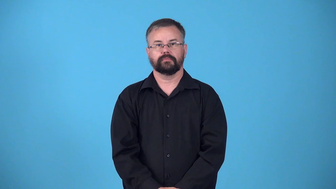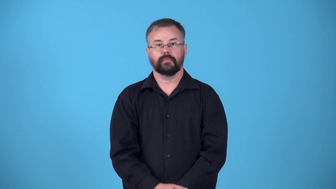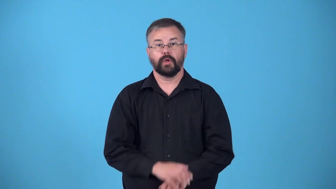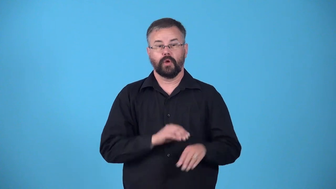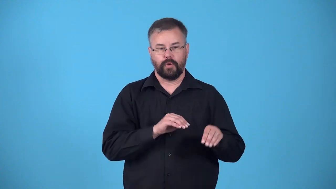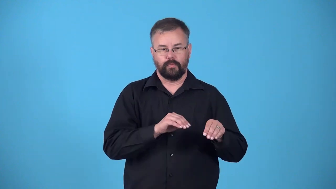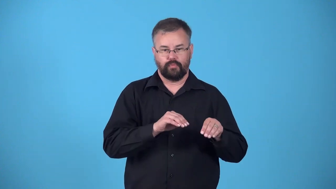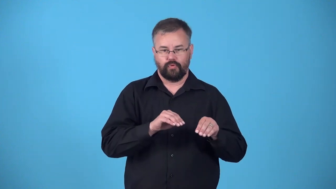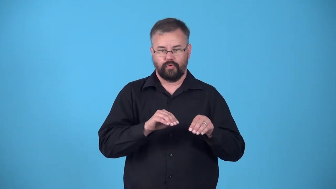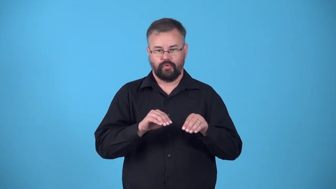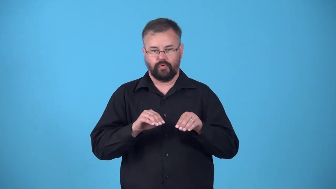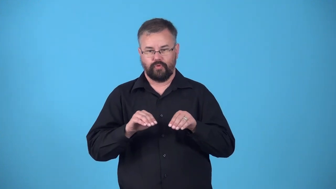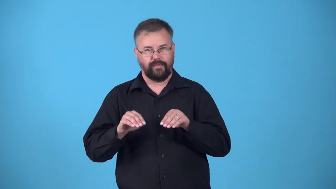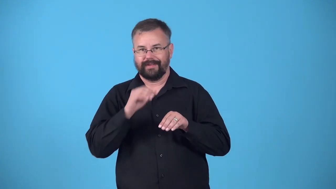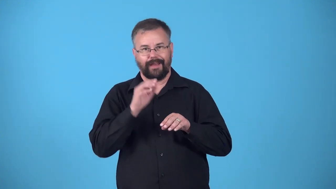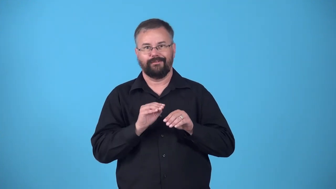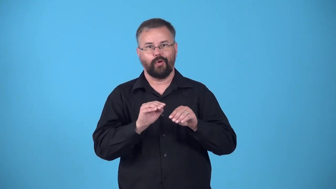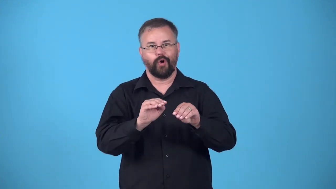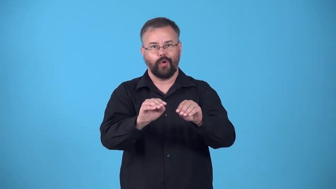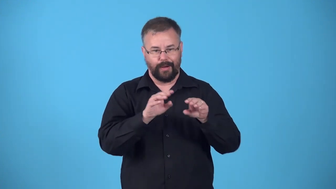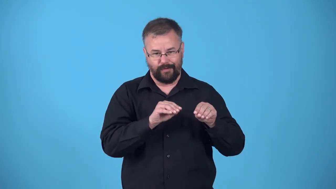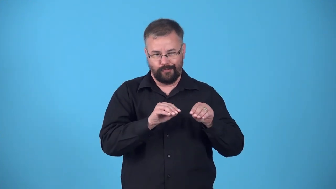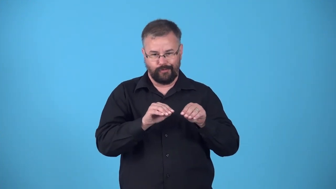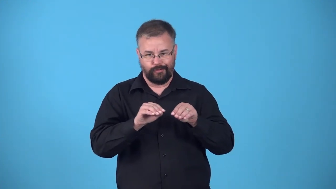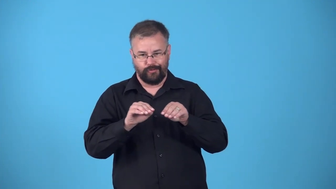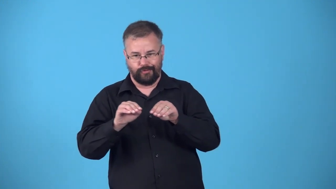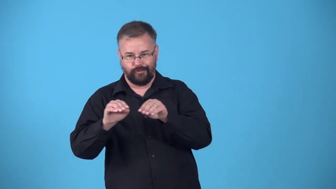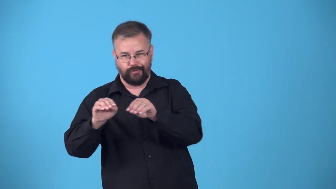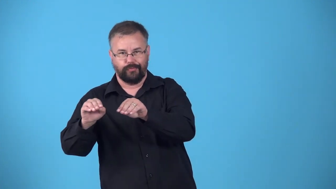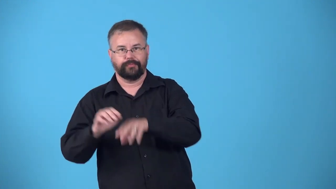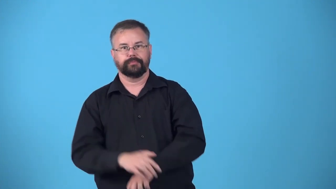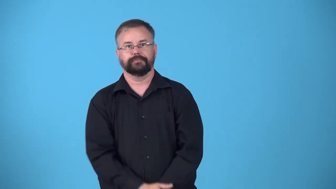edgeways,sideways,crabwise